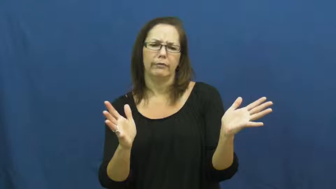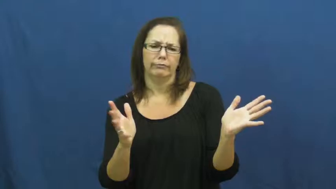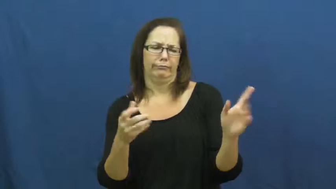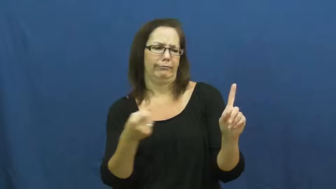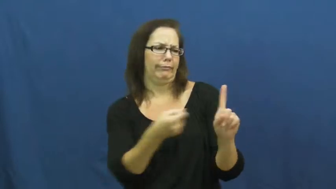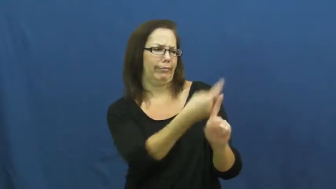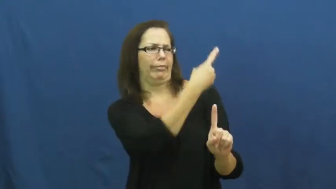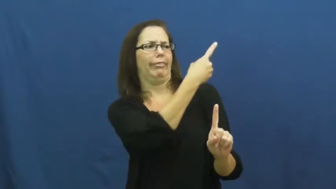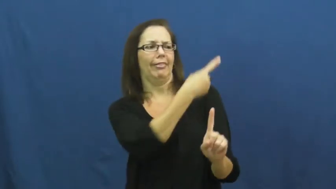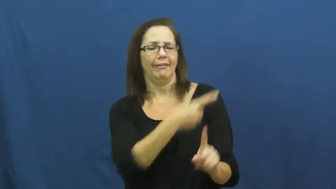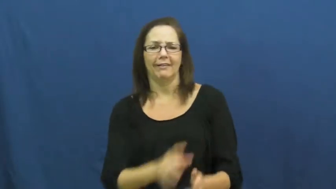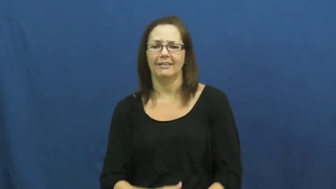deviate,flection